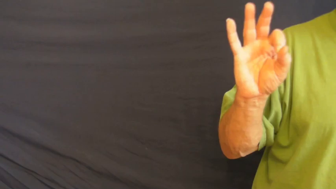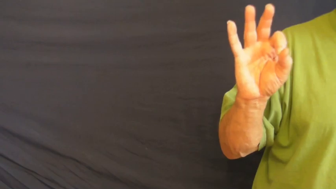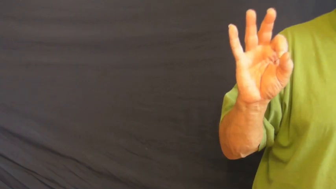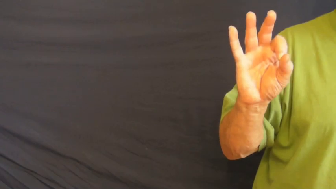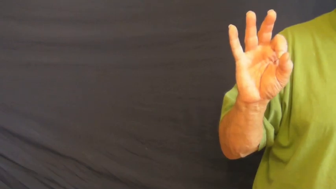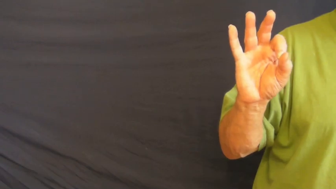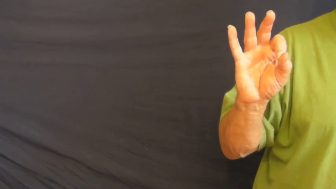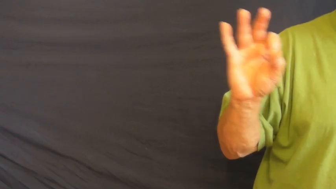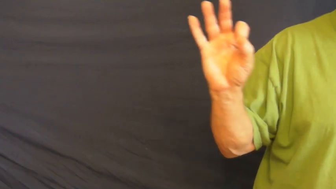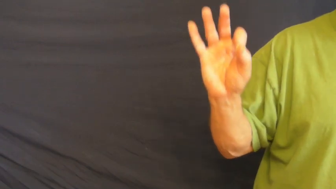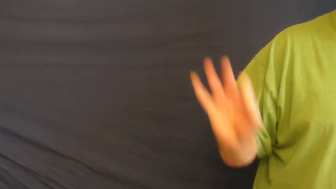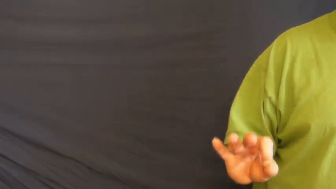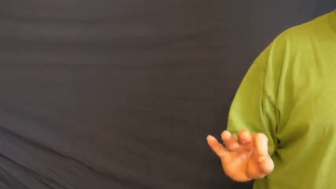Fairbanks,AK,Fayetteville,NC,Flint,MI